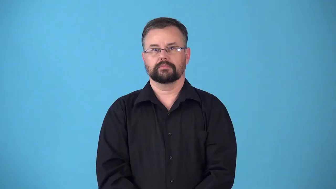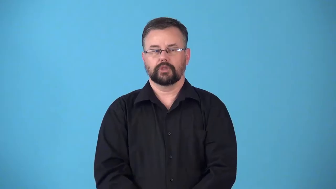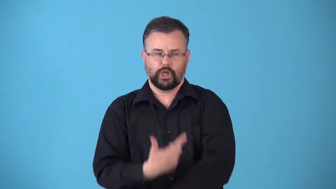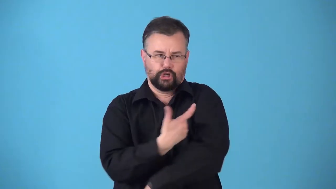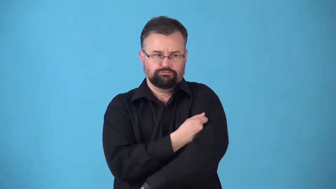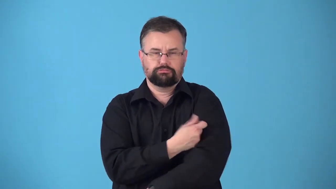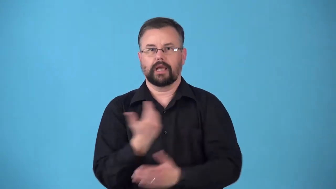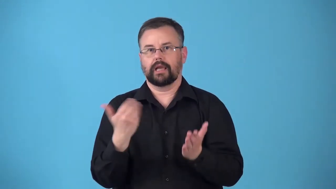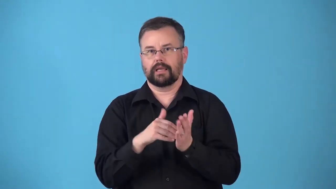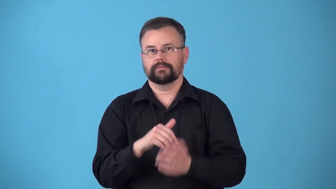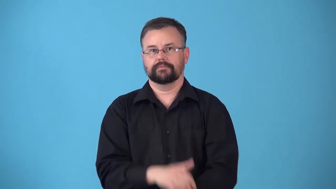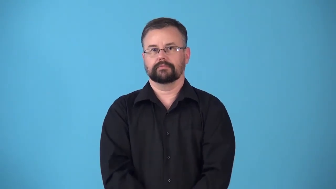revaccinate,reinnoculate